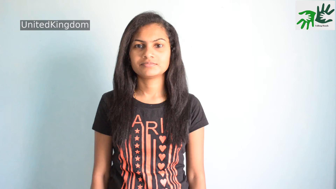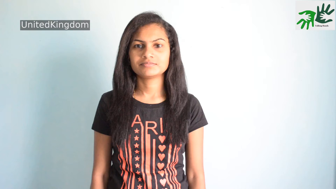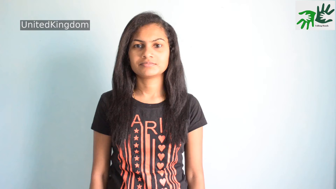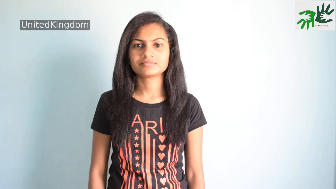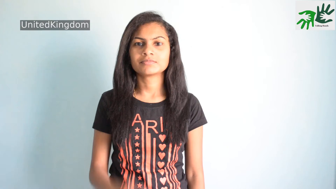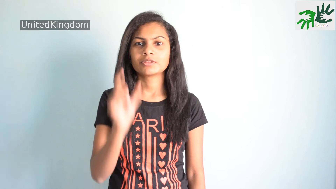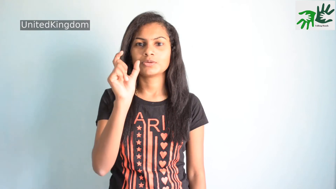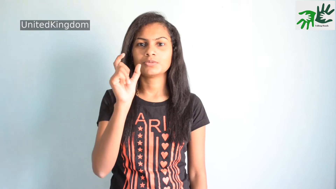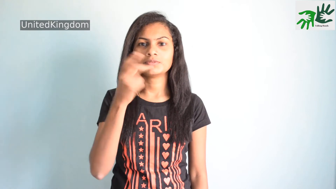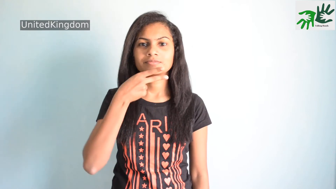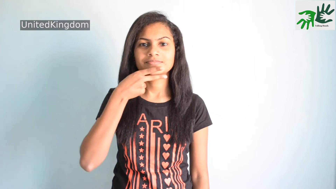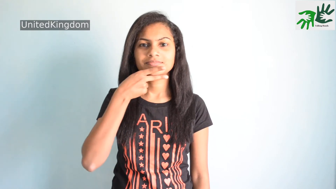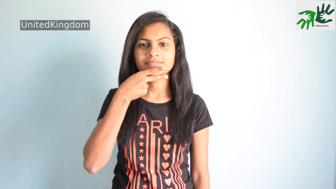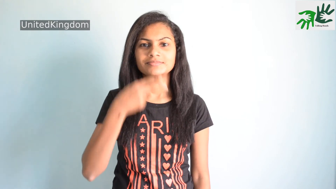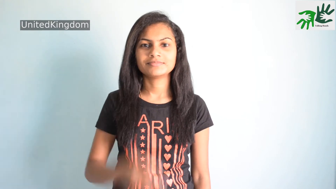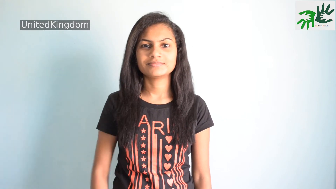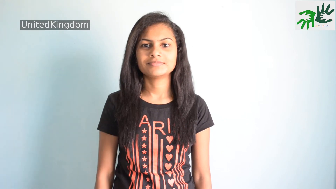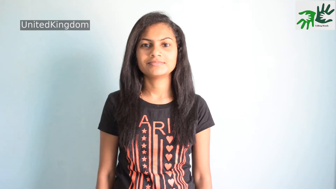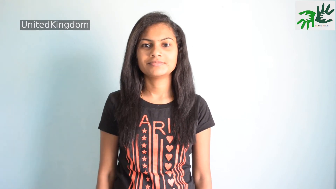UnitedKingdom